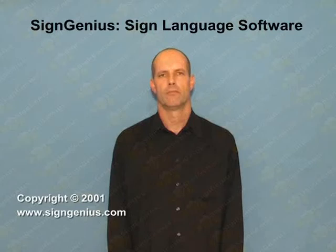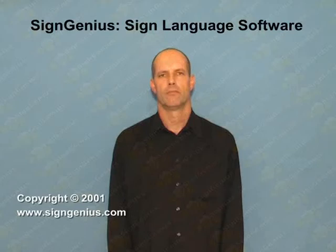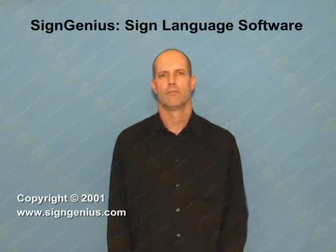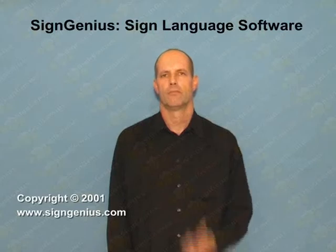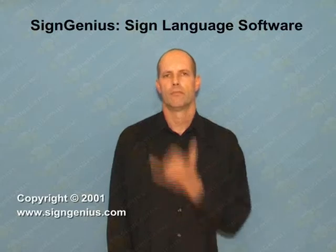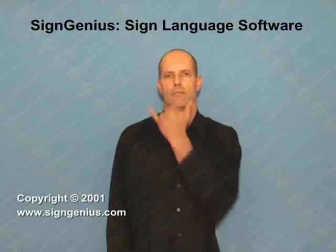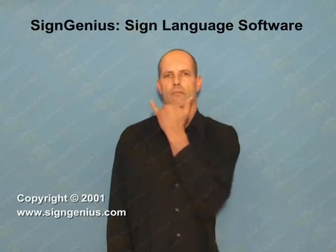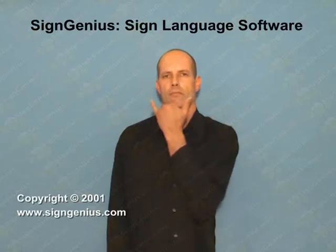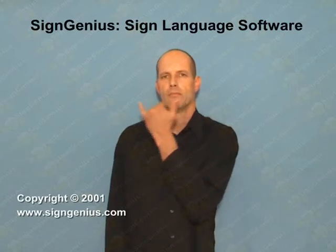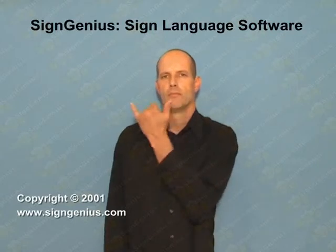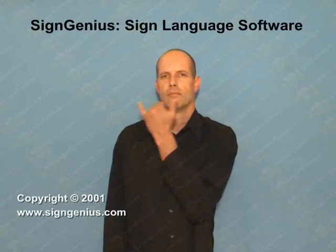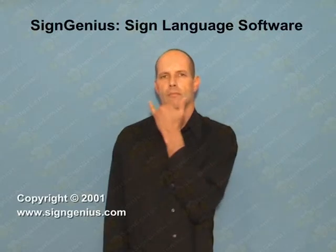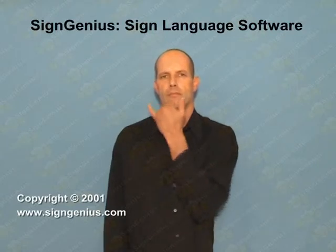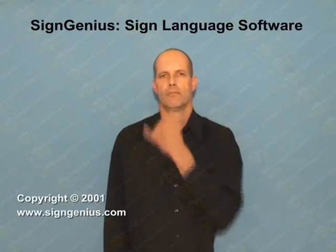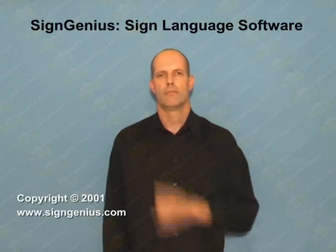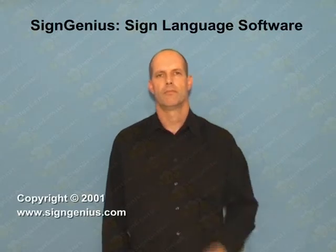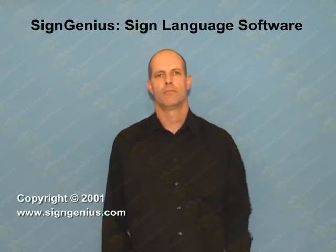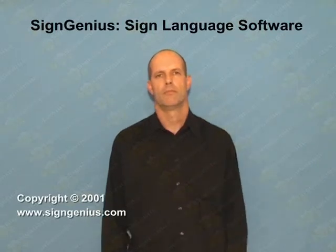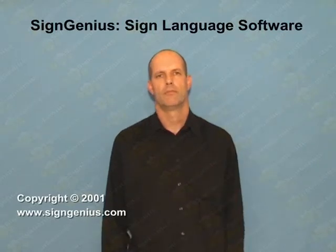MISTAKE